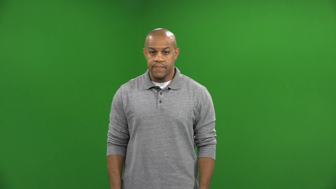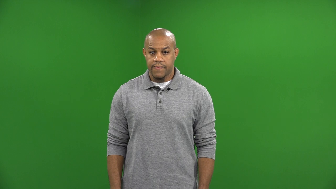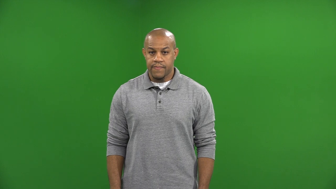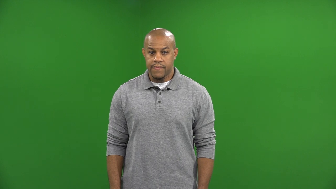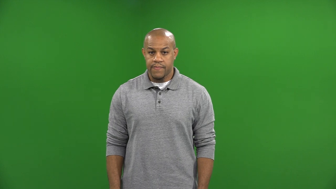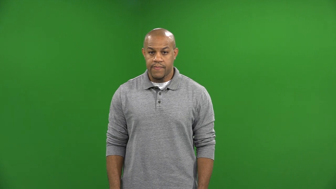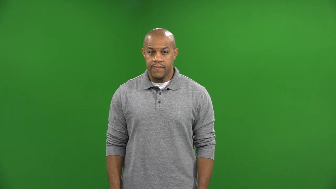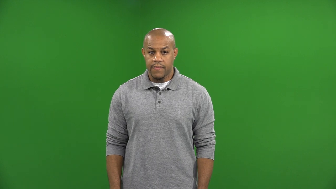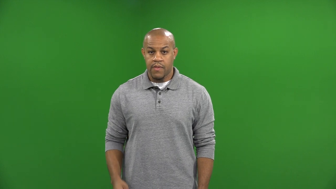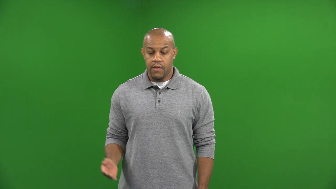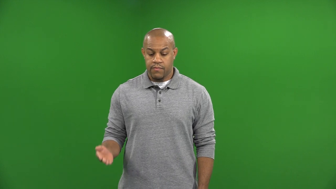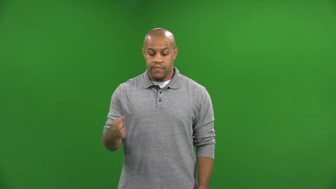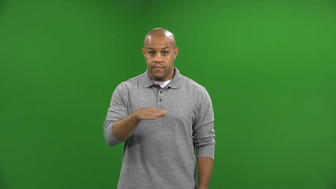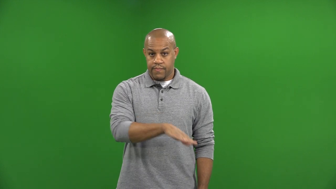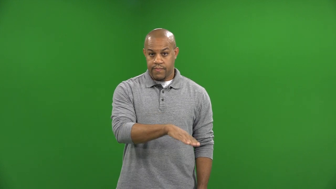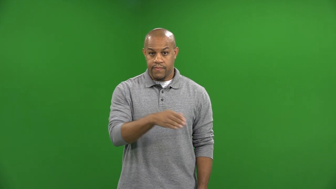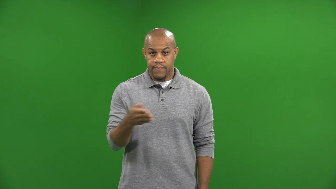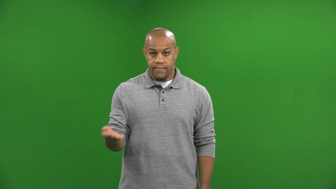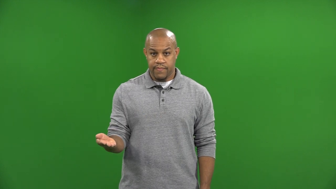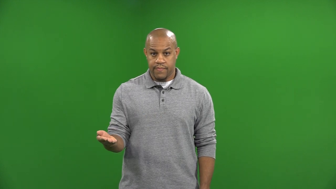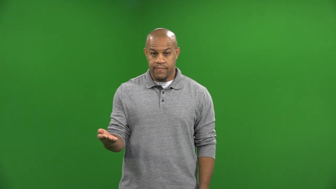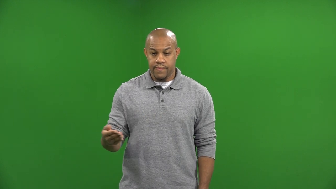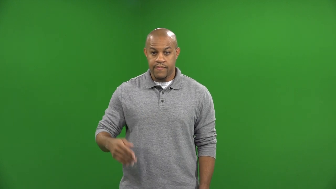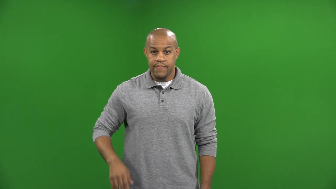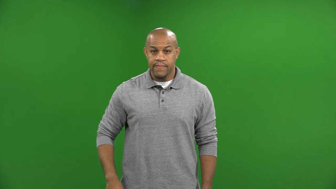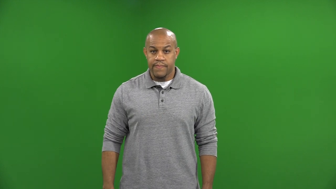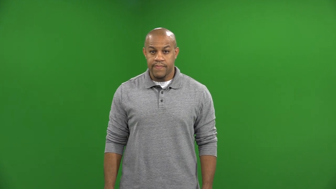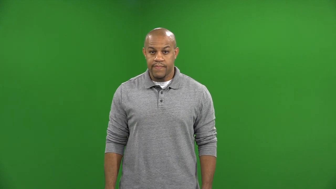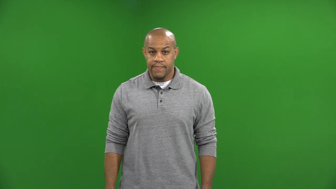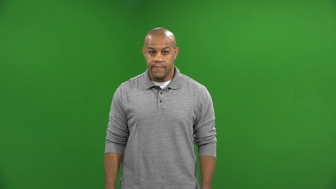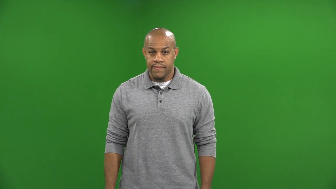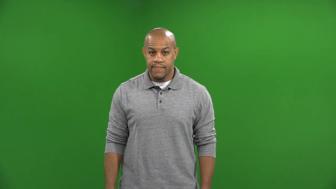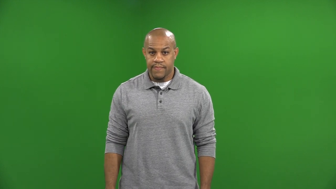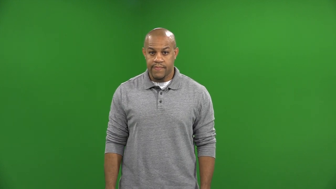Back court violation